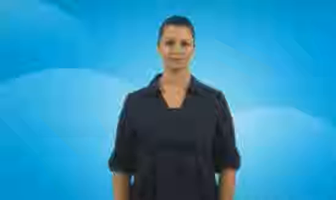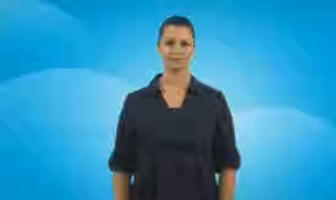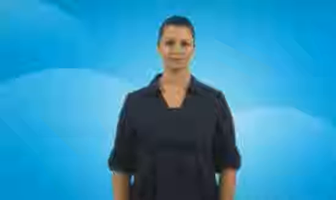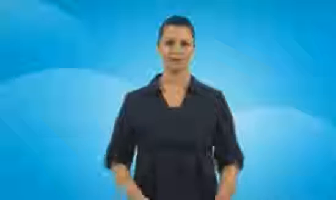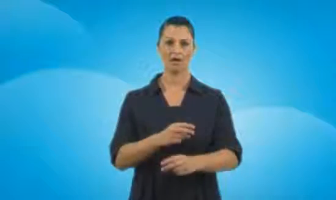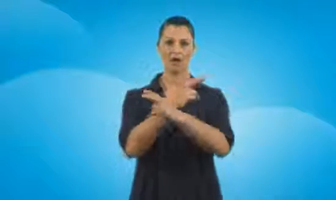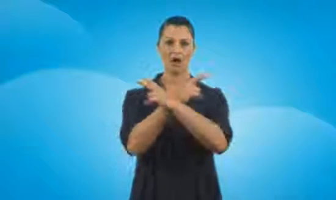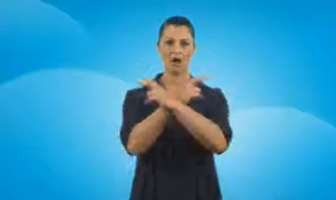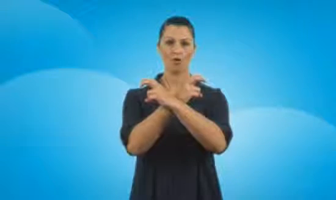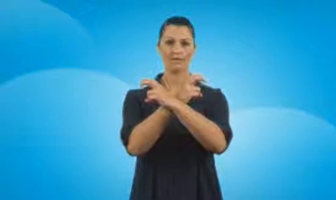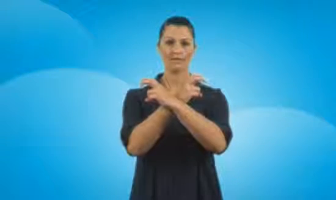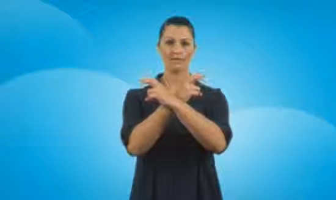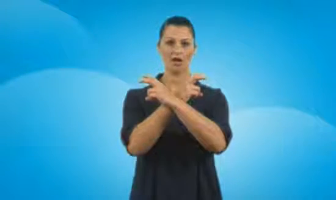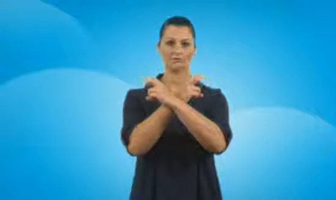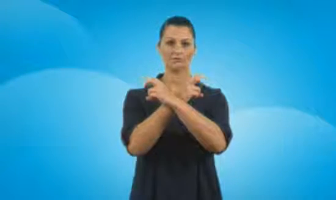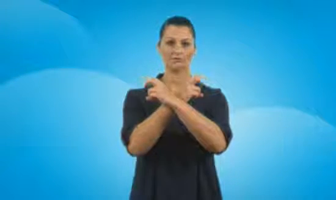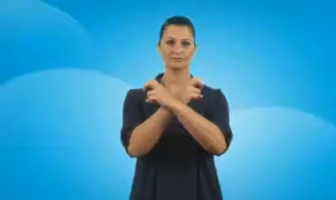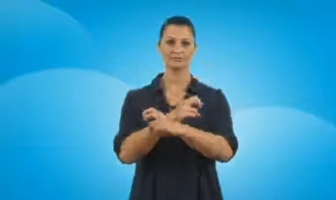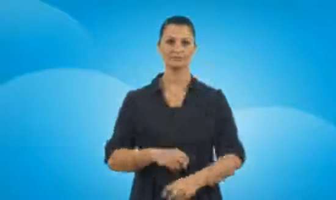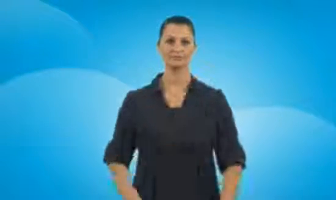Austria